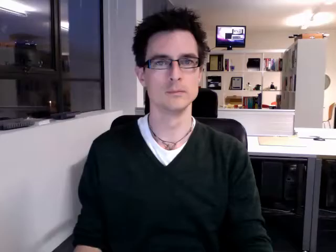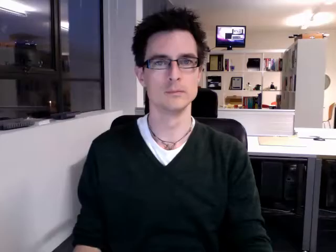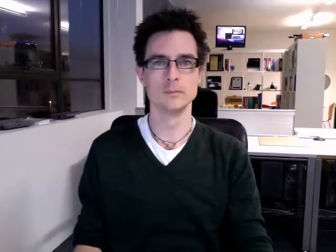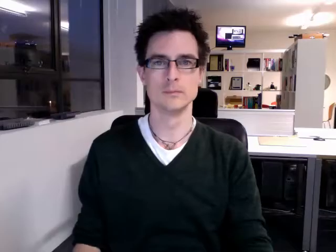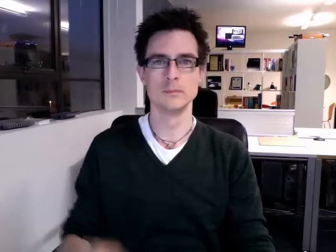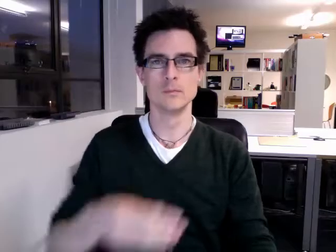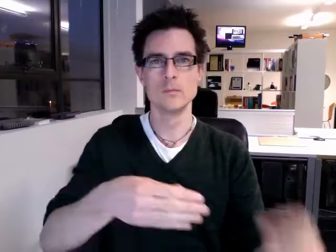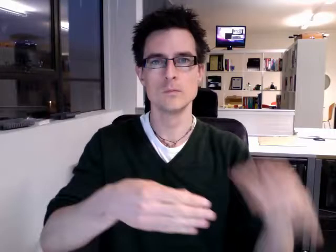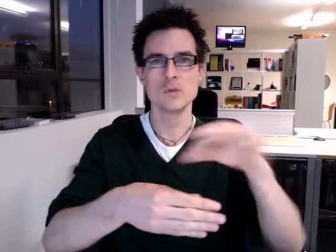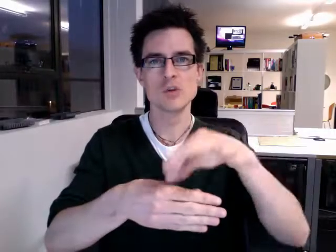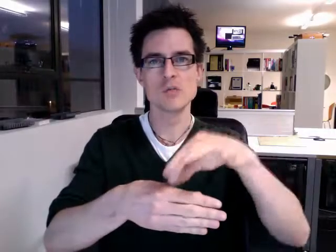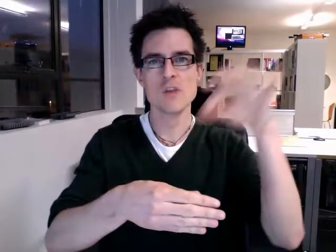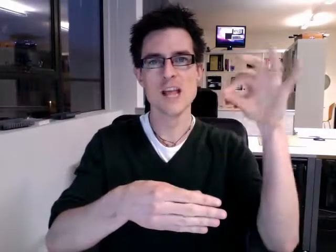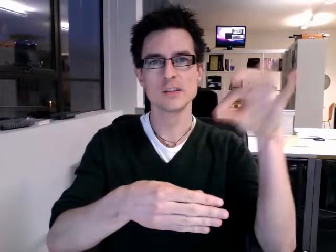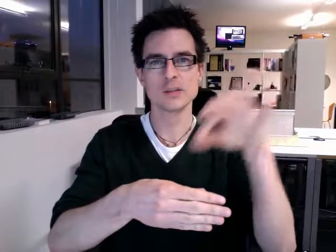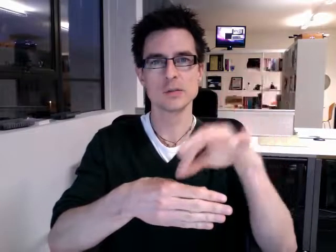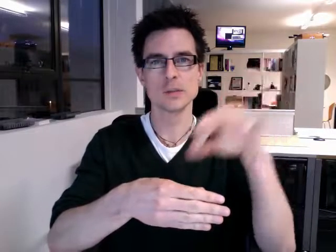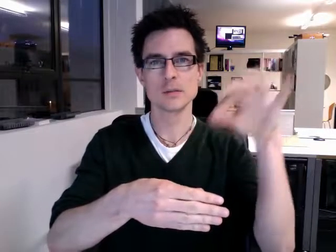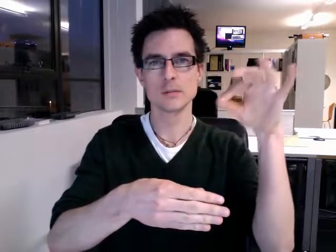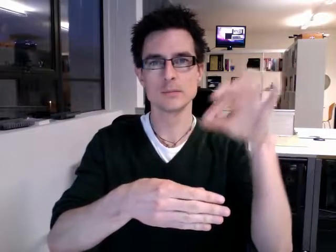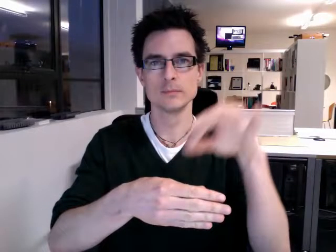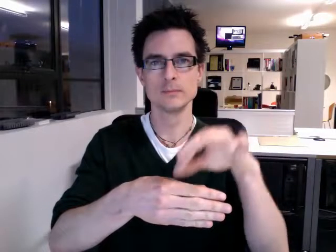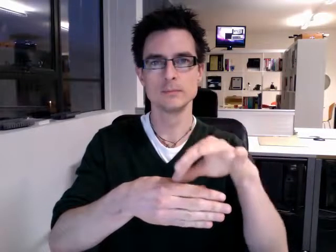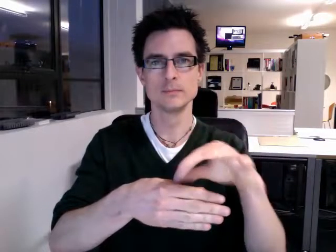crisps